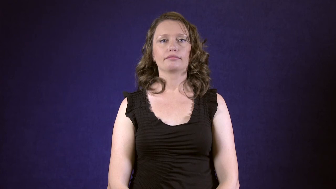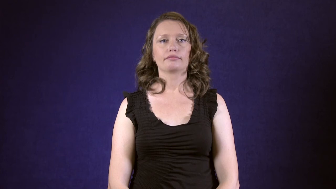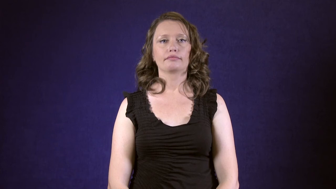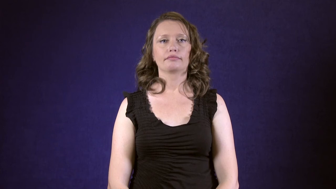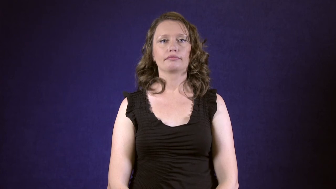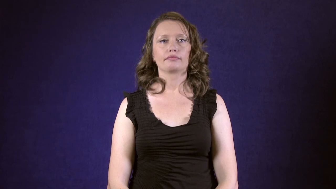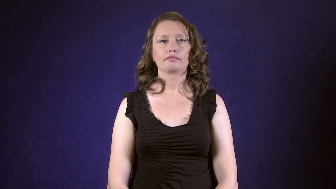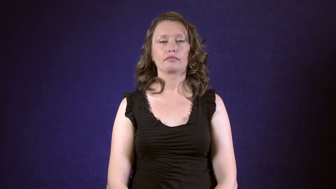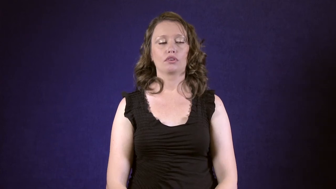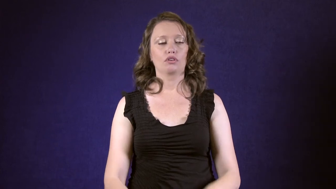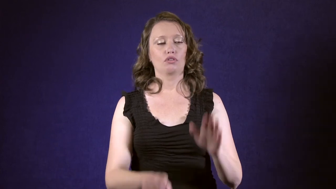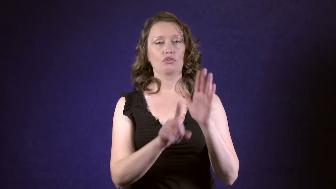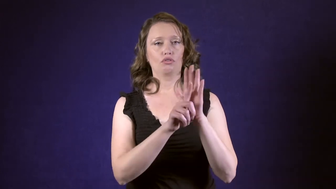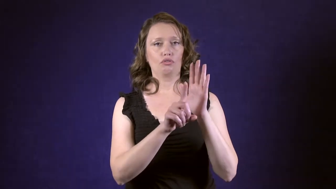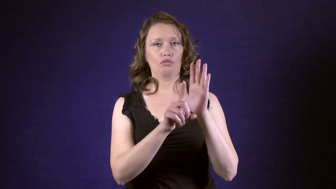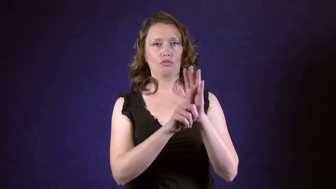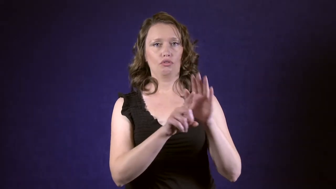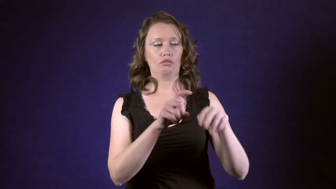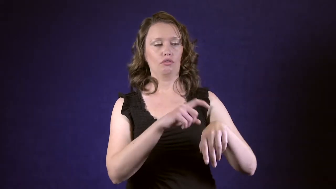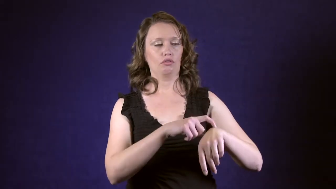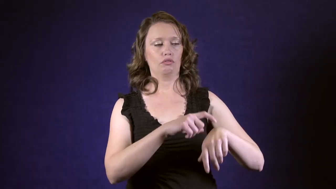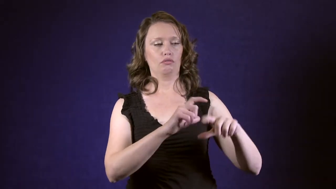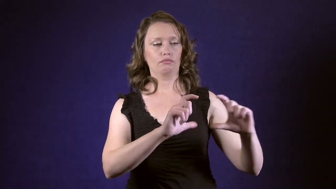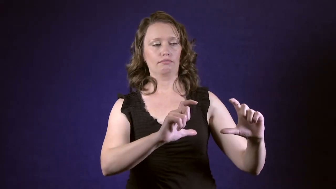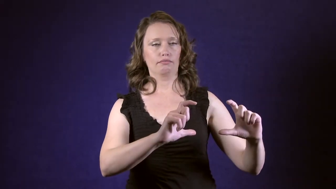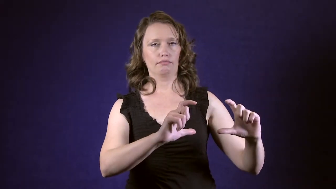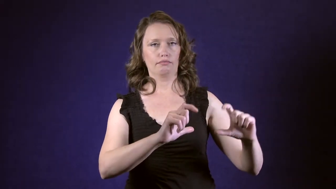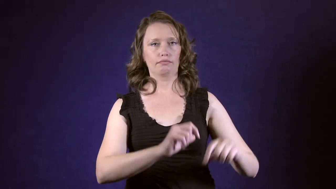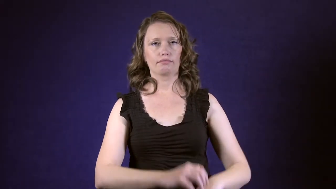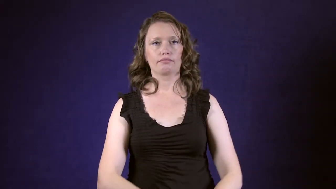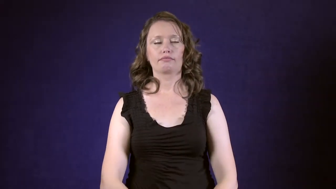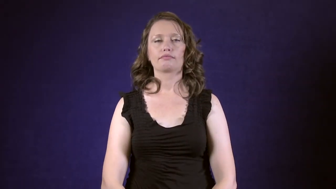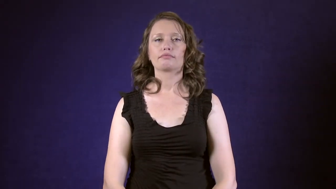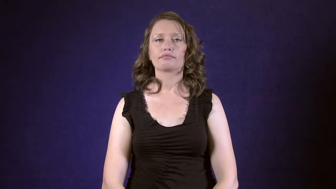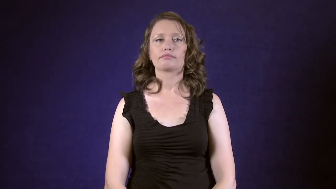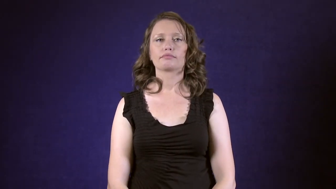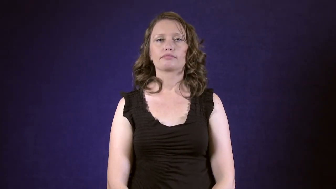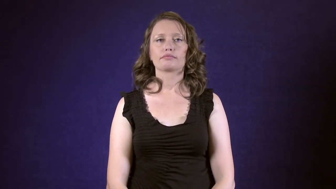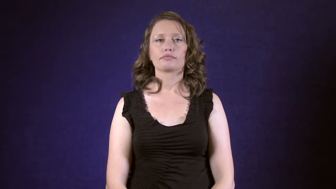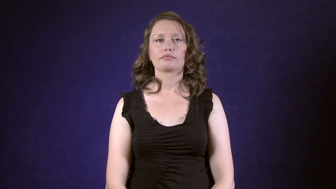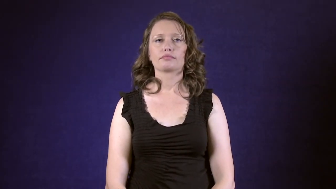Alarm Clock